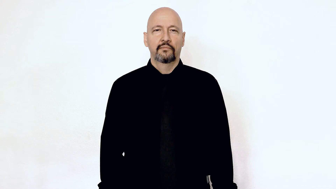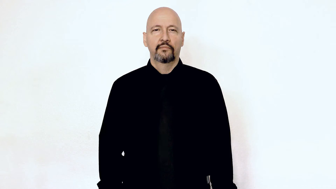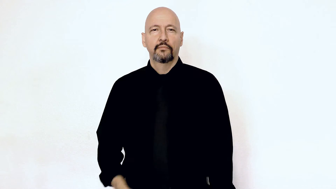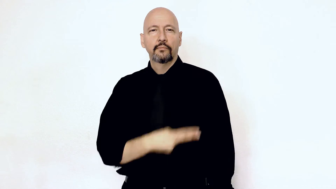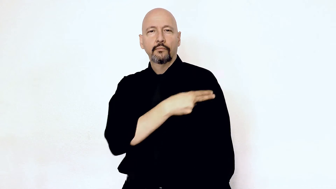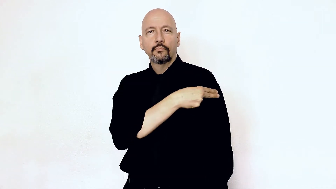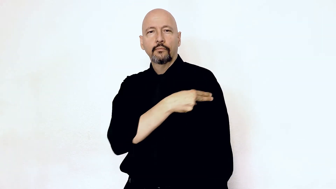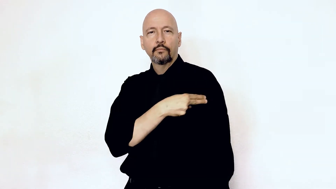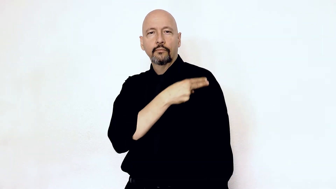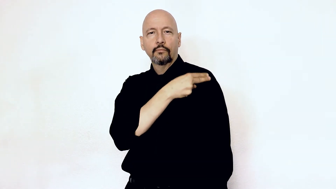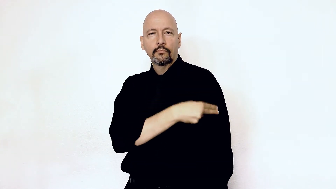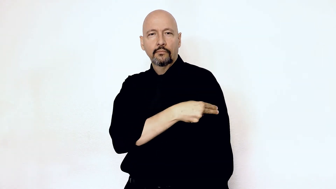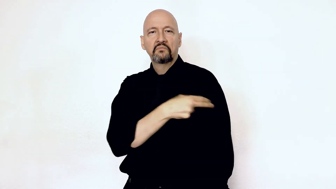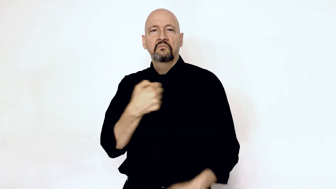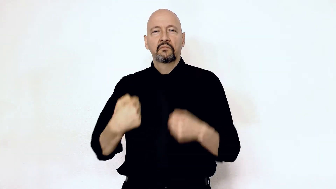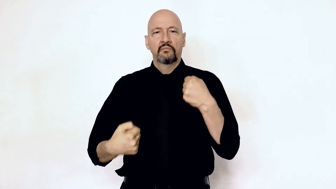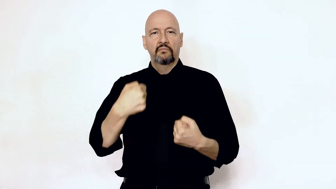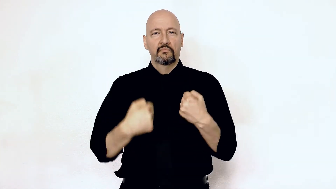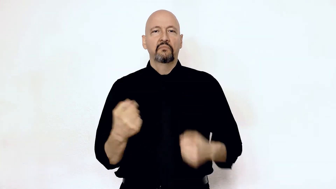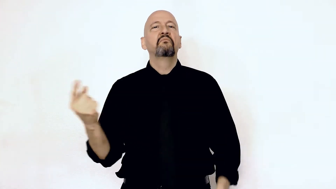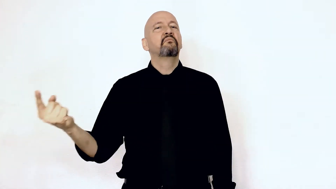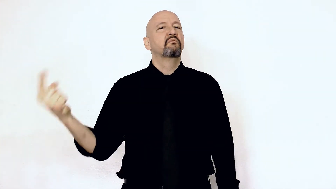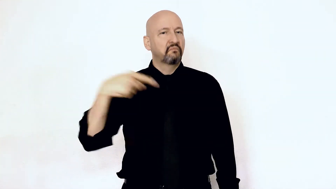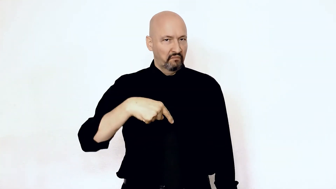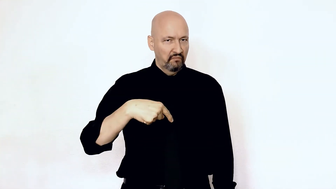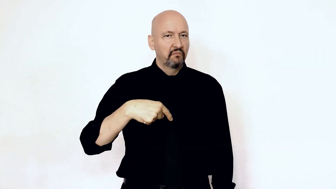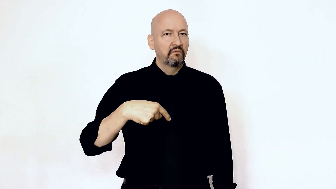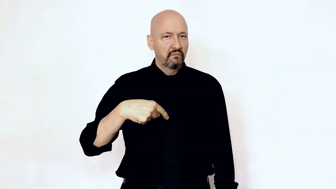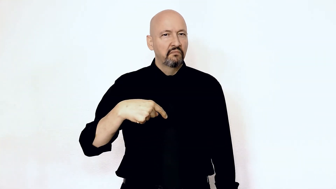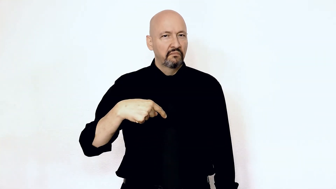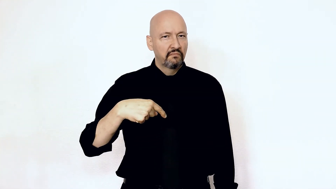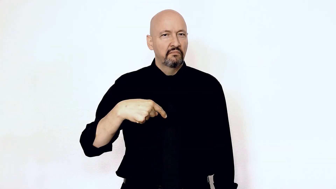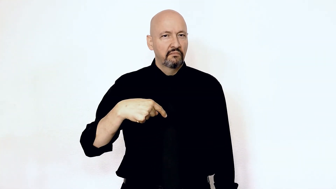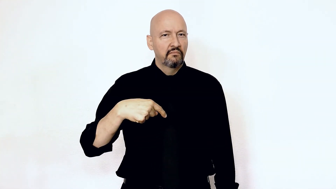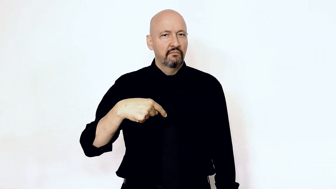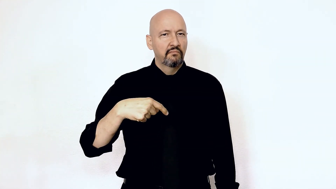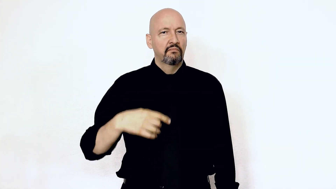HOSPITAL CAR COME-to-here. (An ambulance is on the way.)